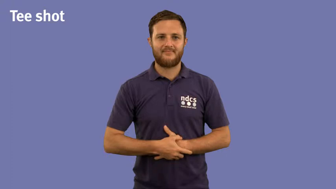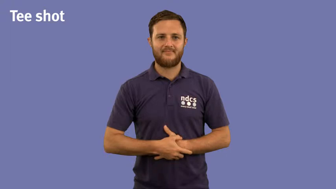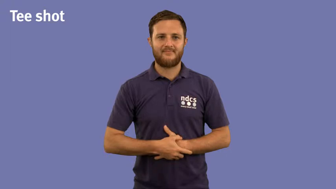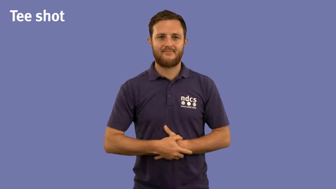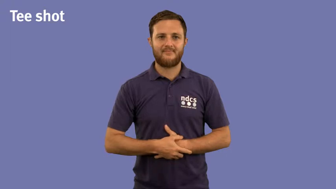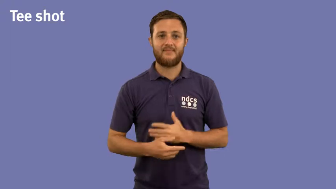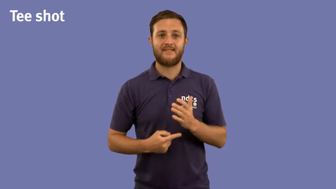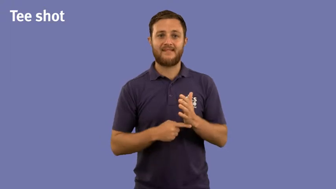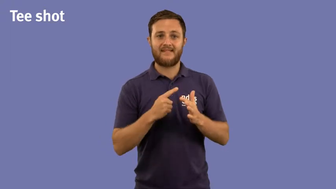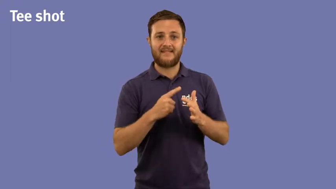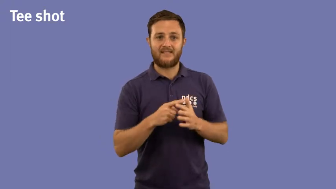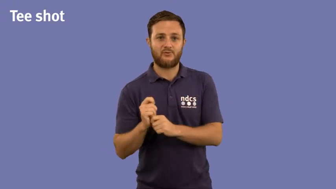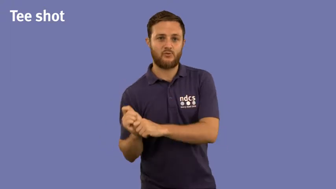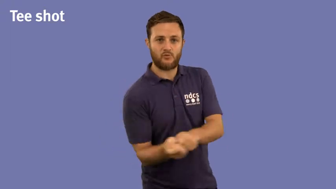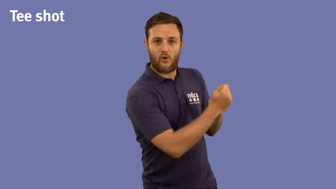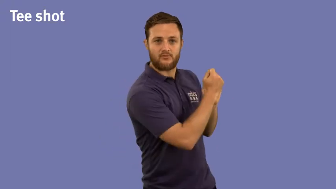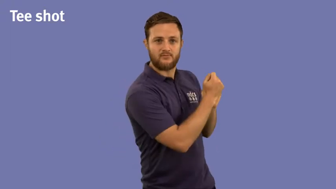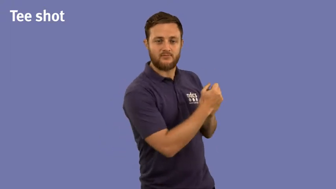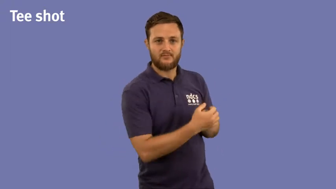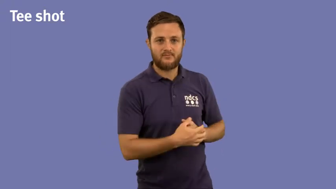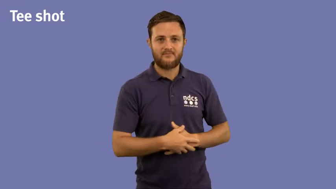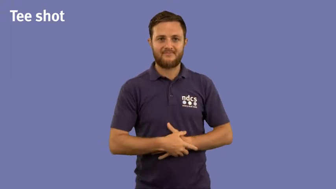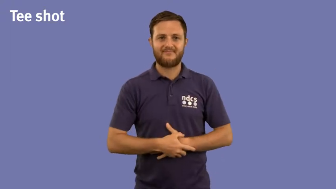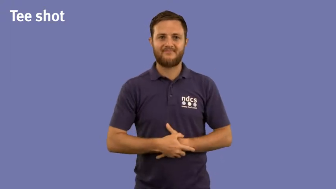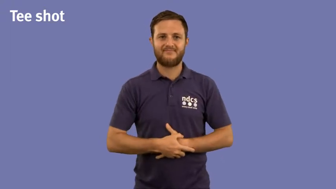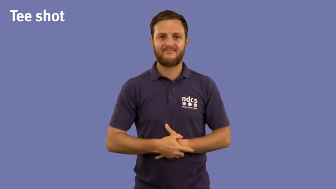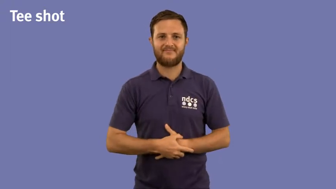Tee shot